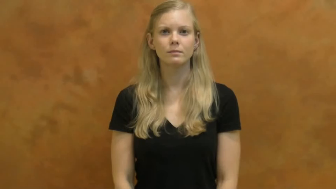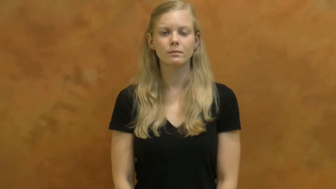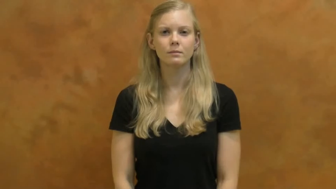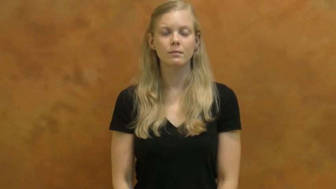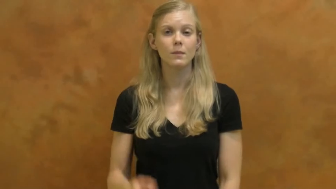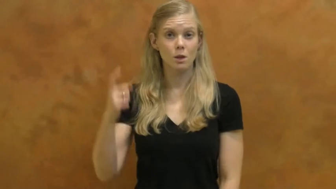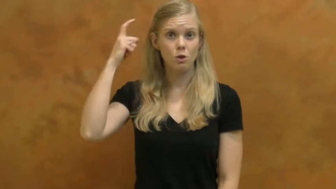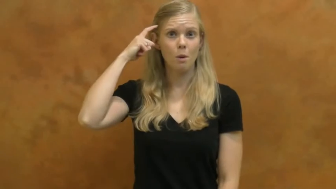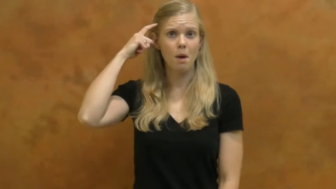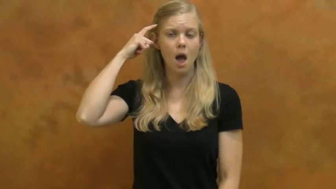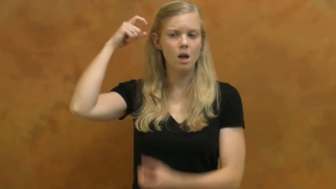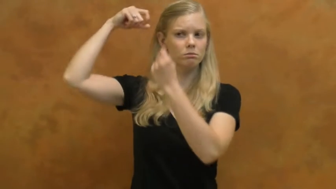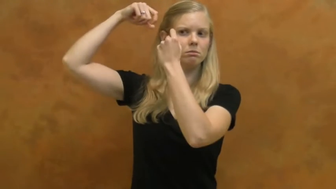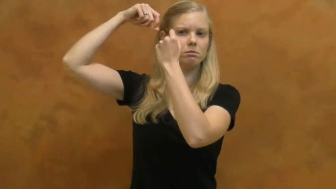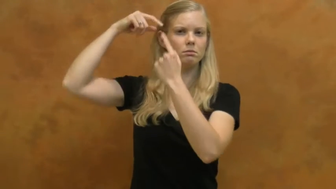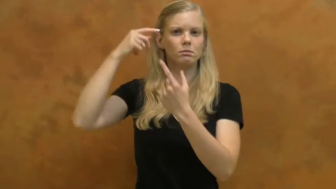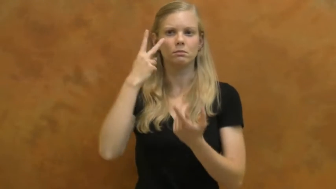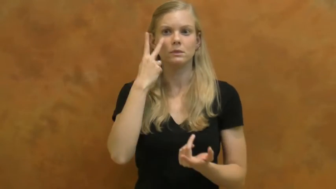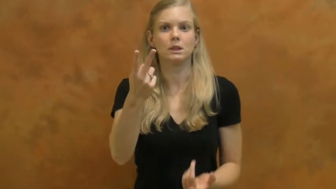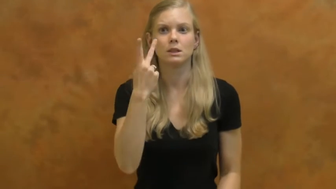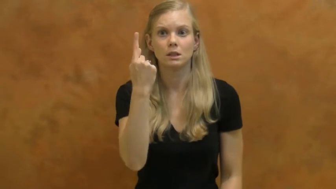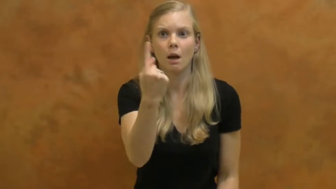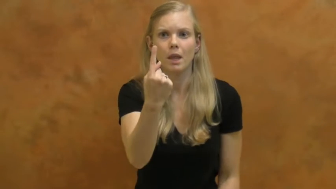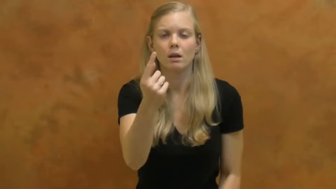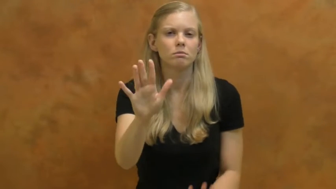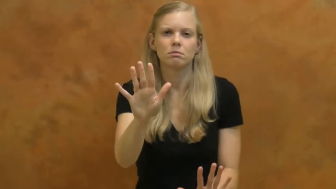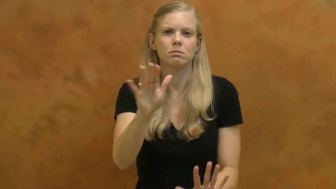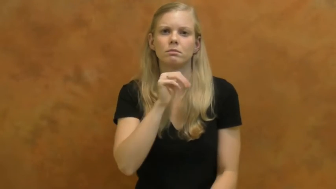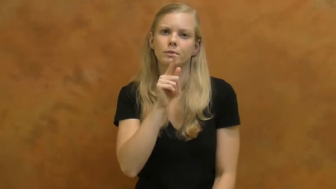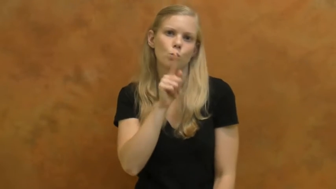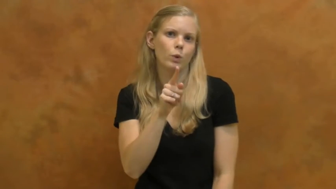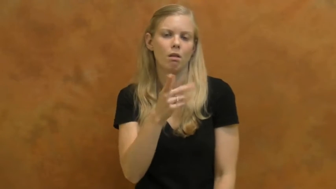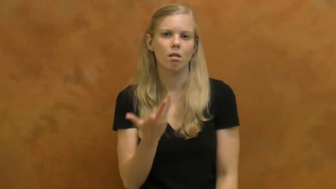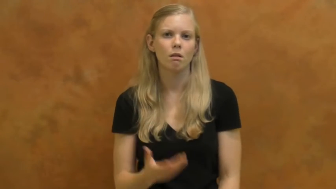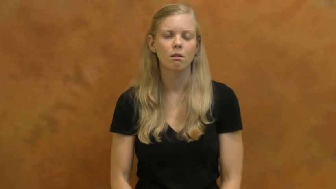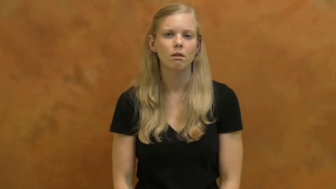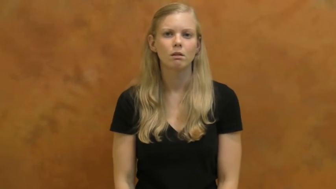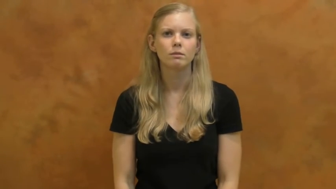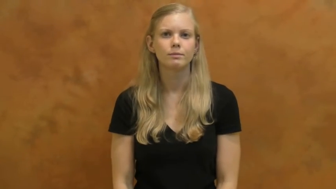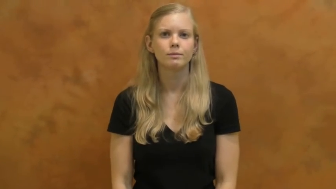hallucination